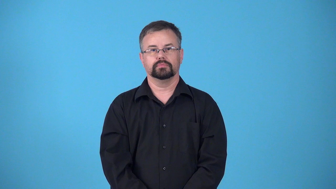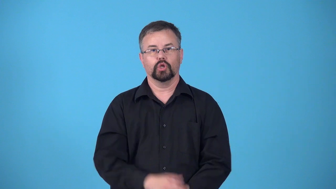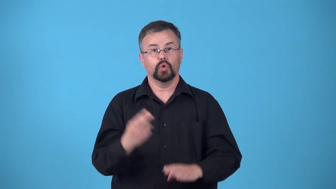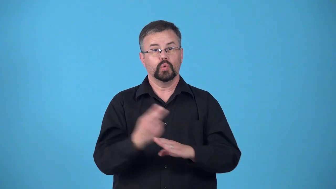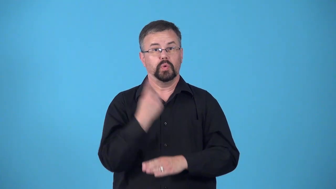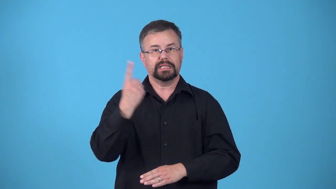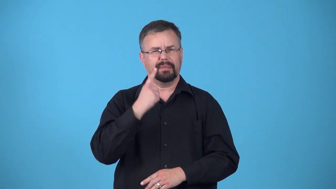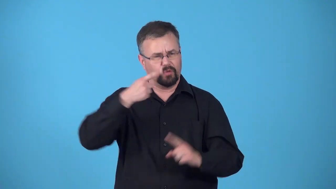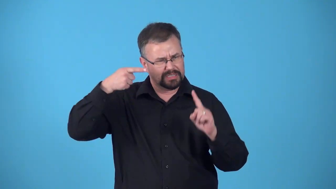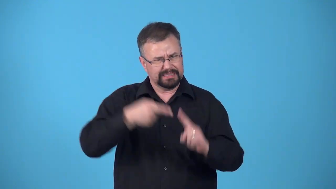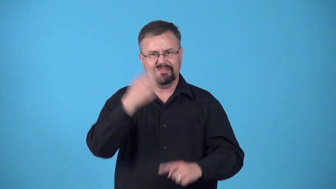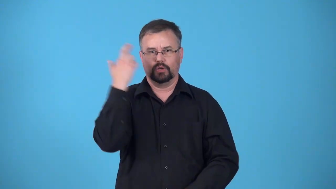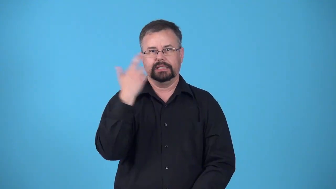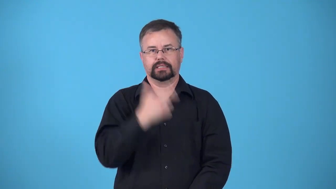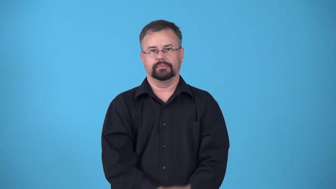channel